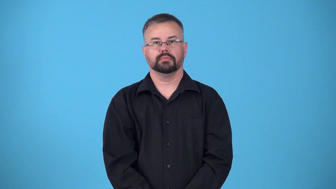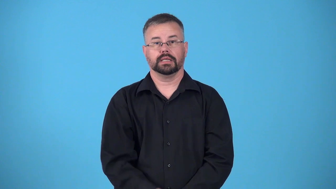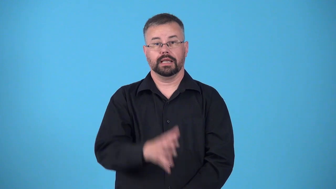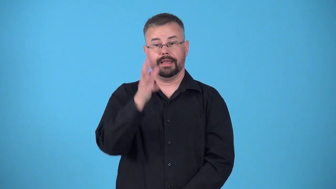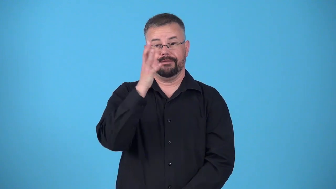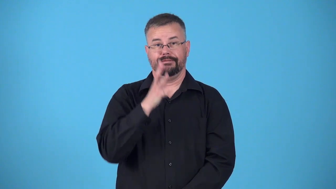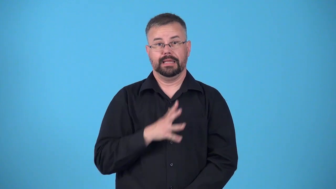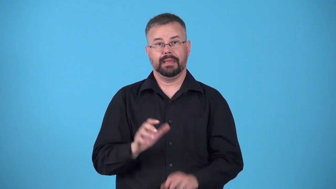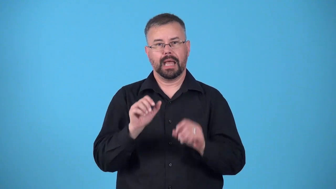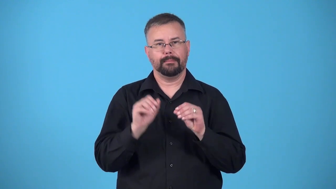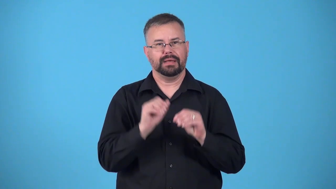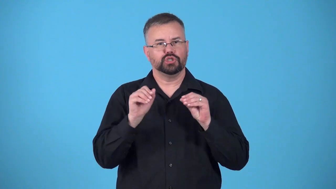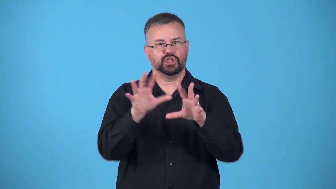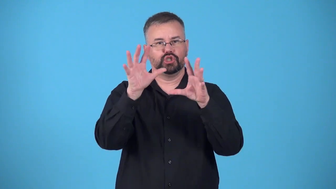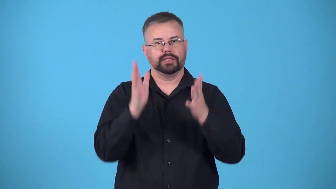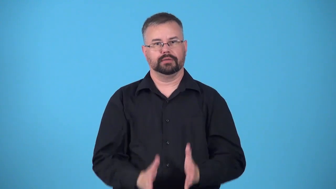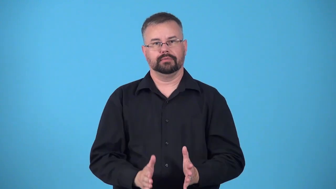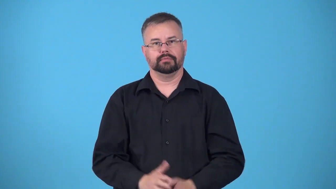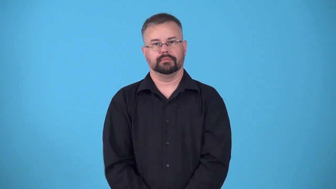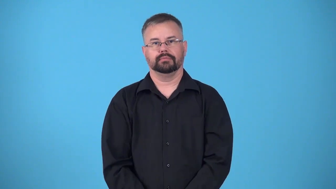sorceress,enchantress